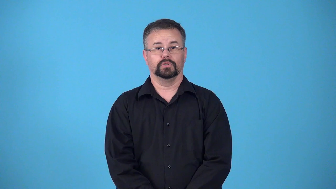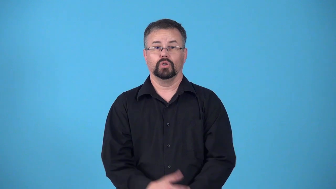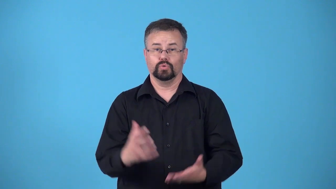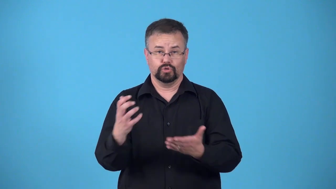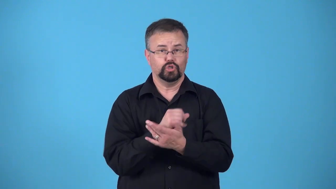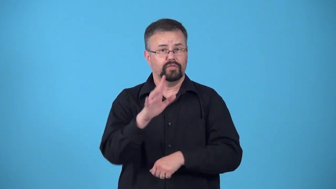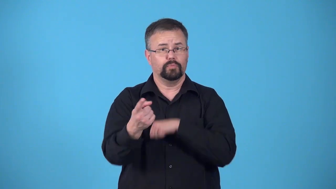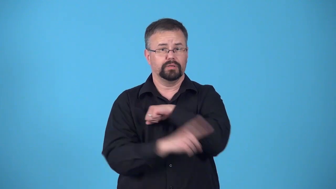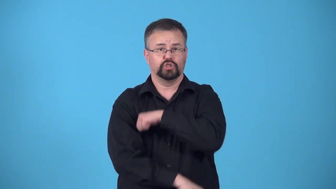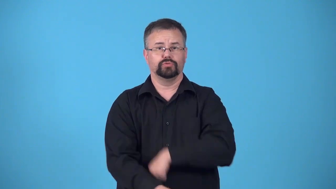what's good for the goose is good for the gander